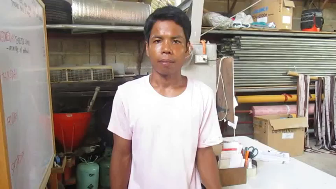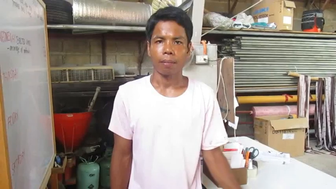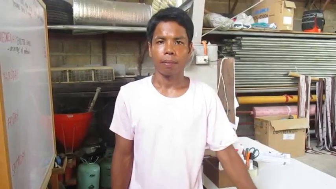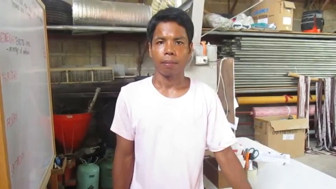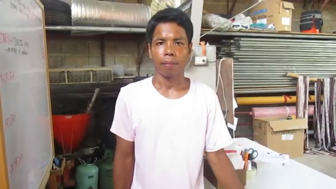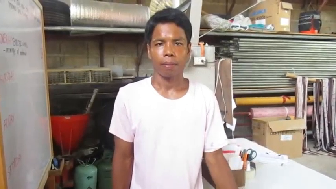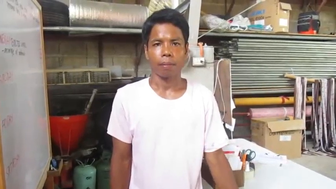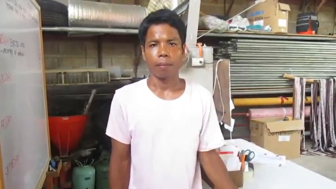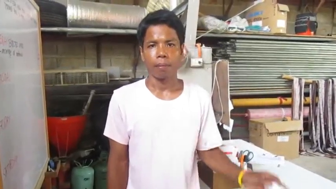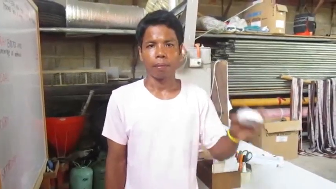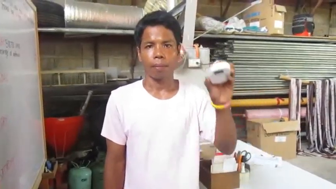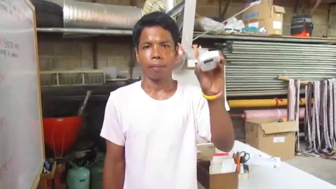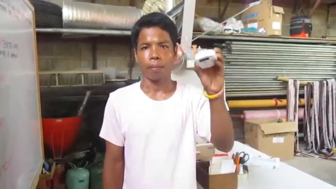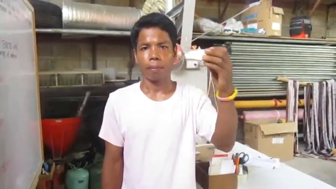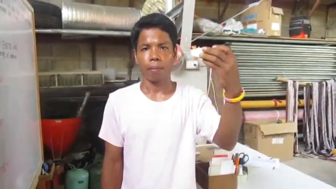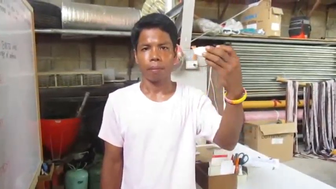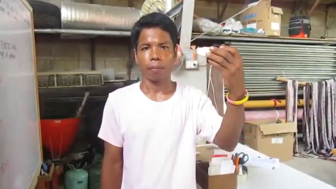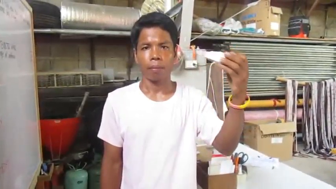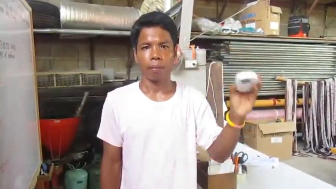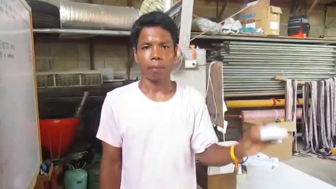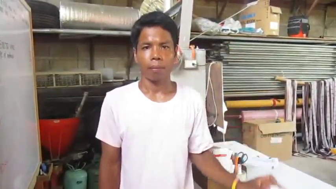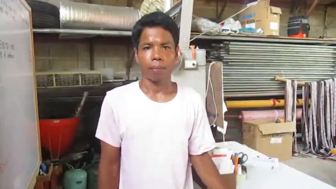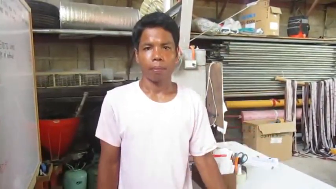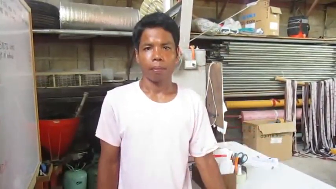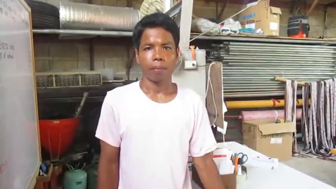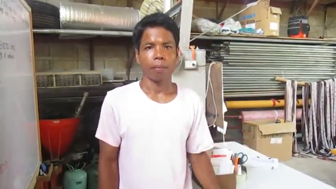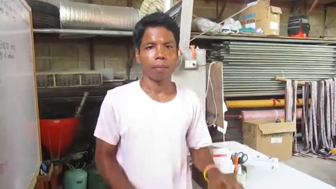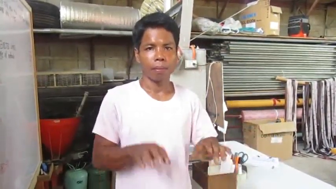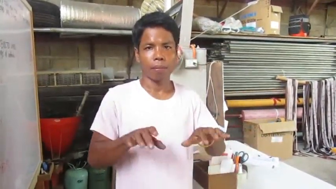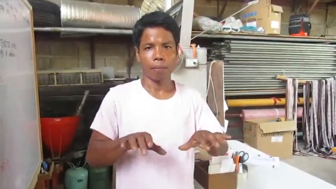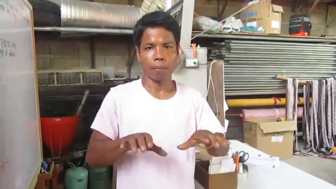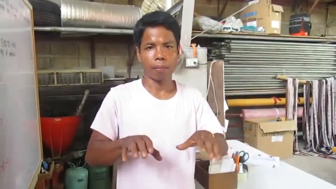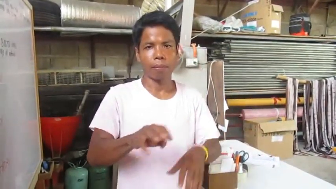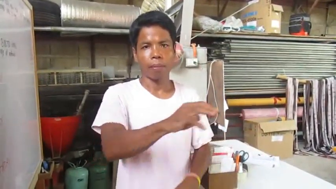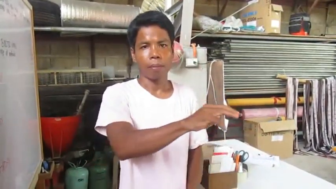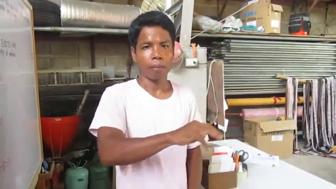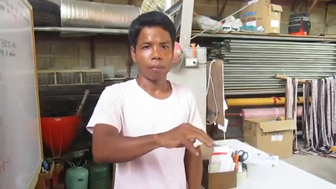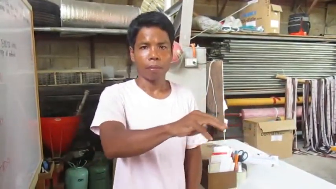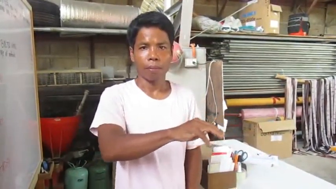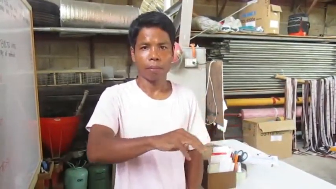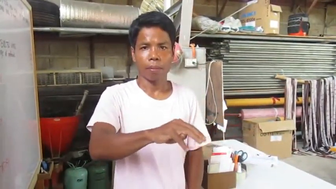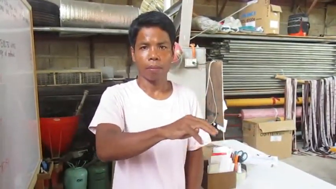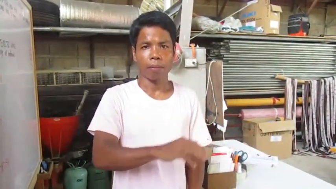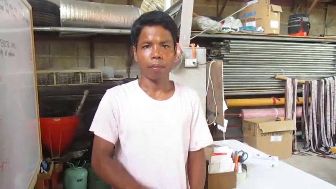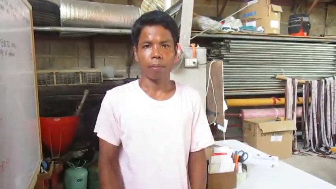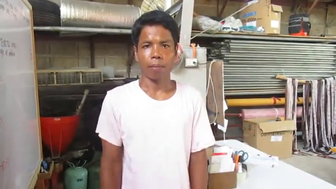Mouse